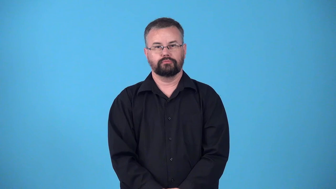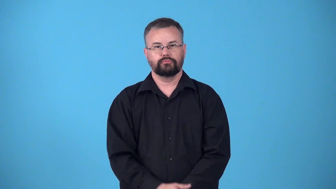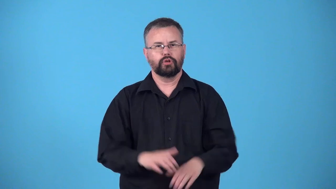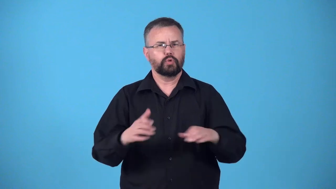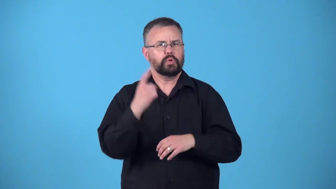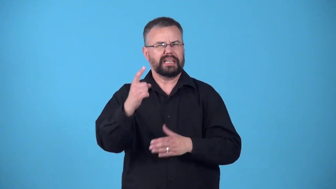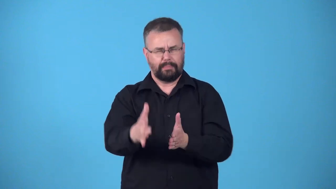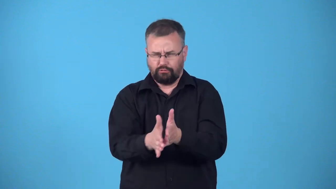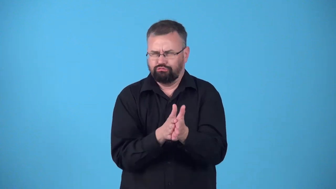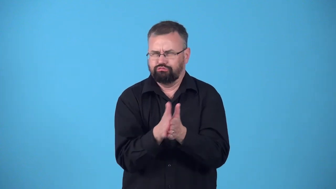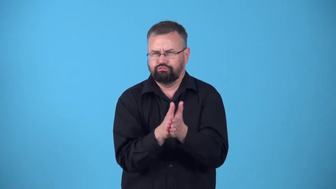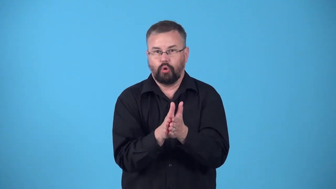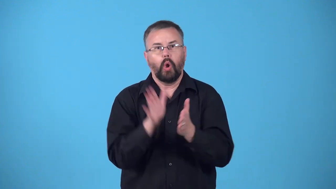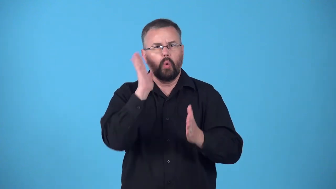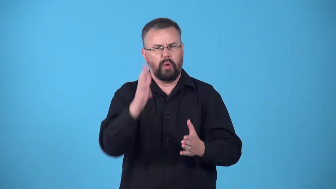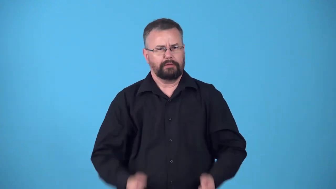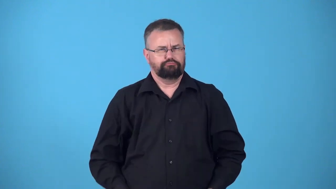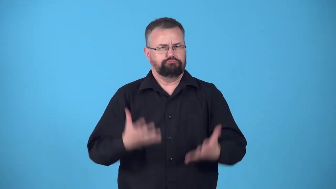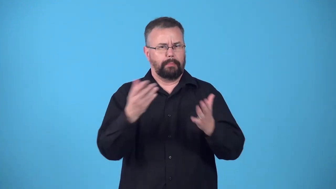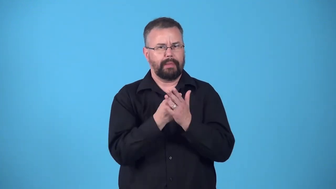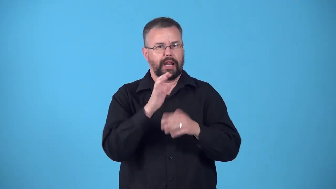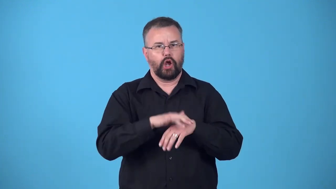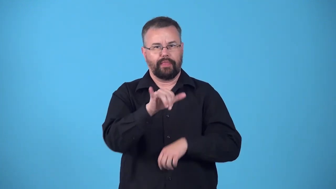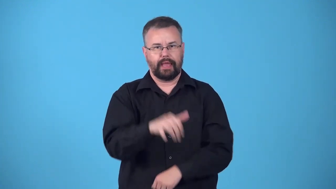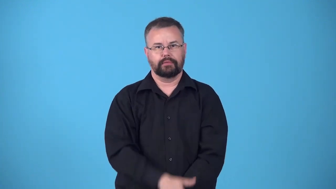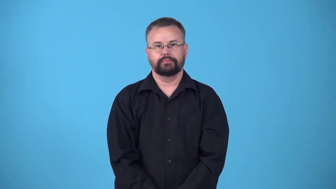go to town